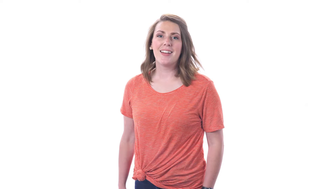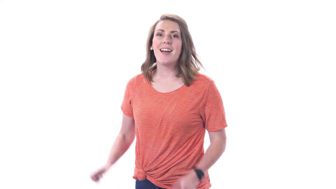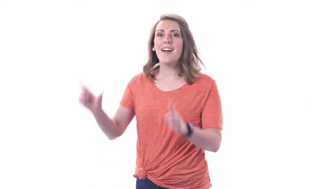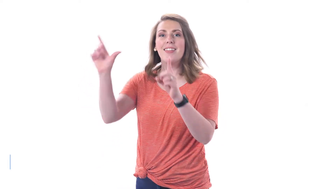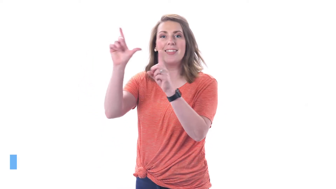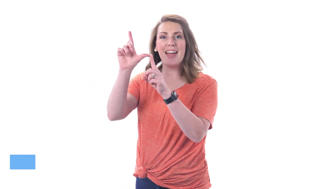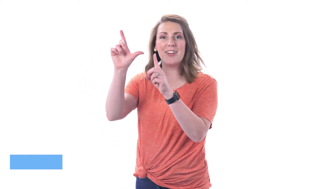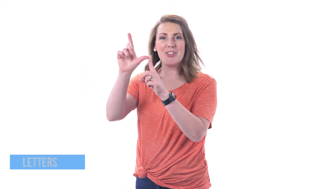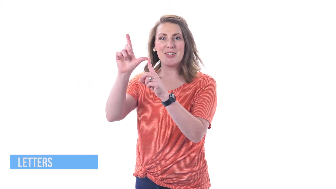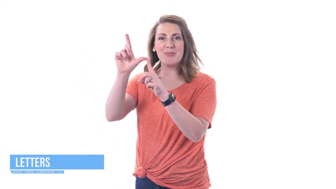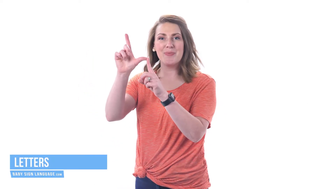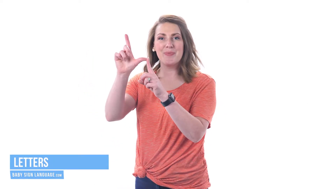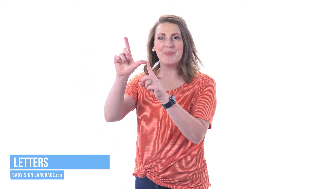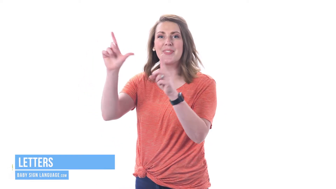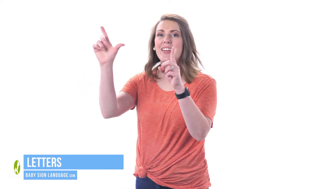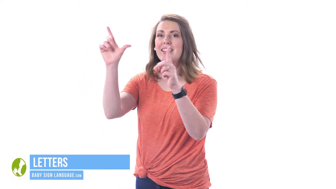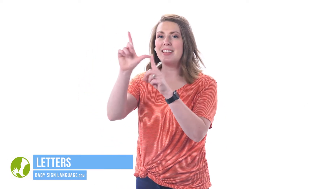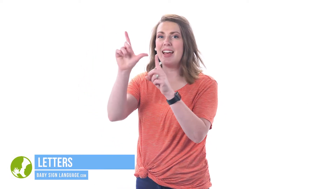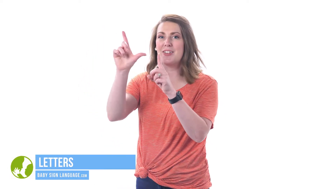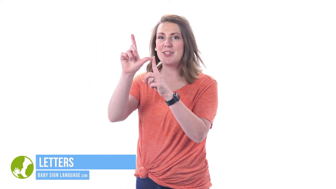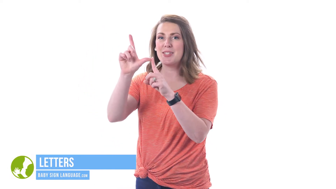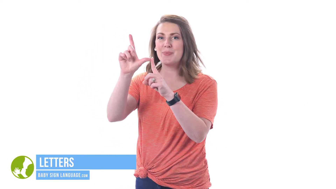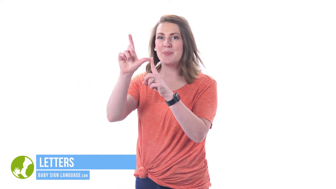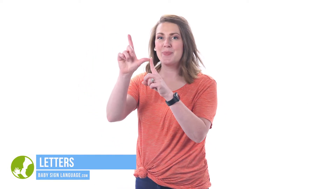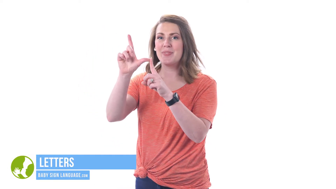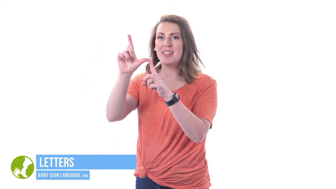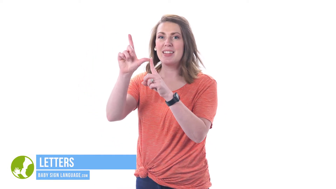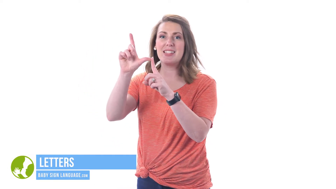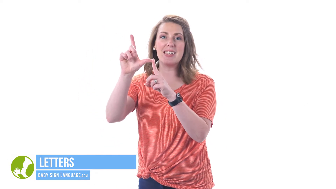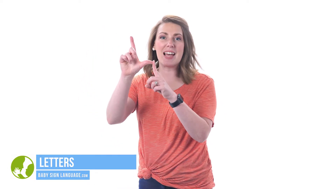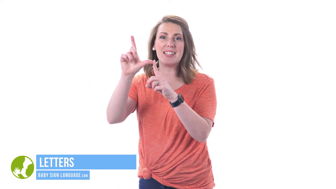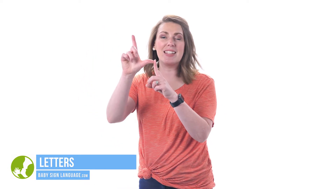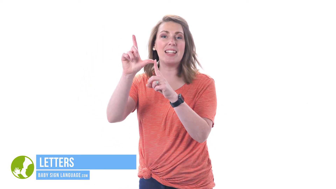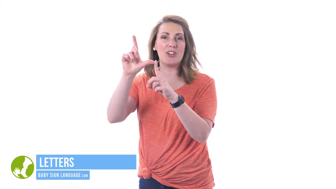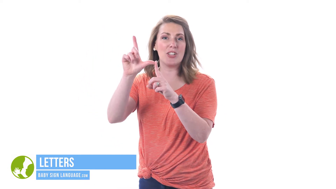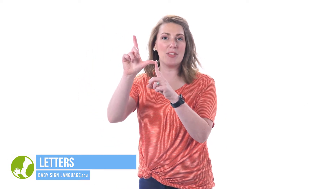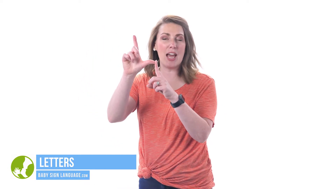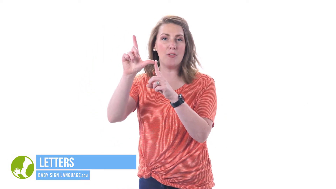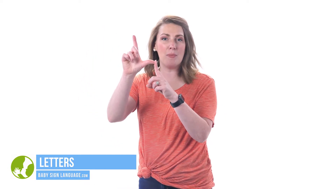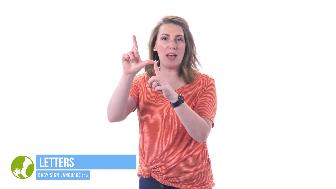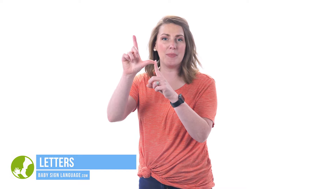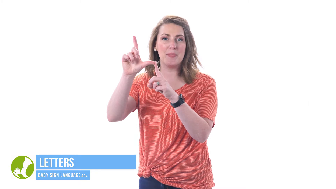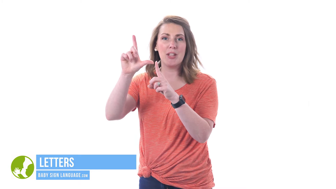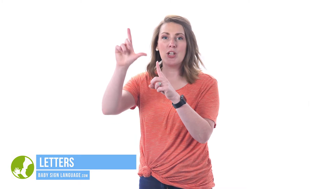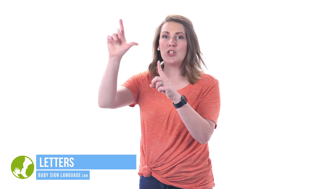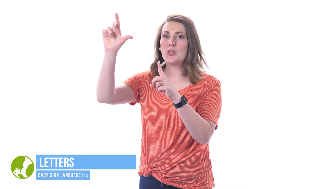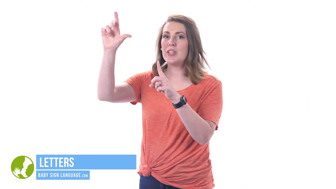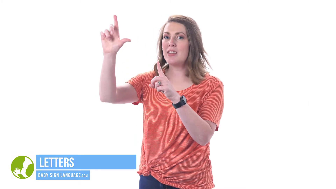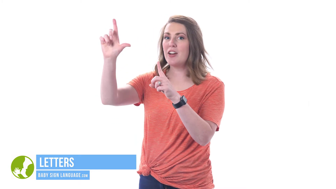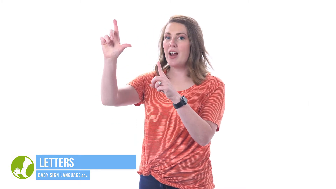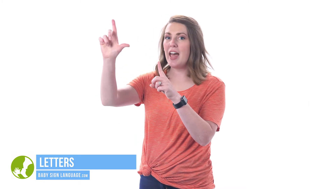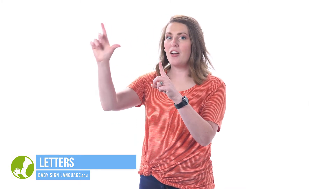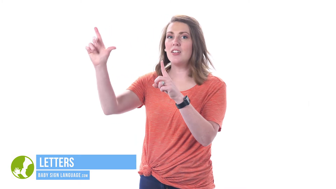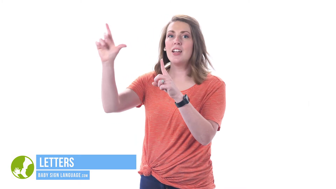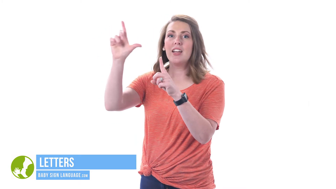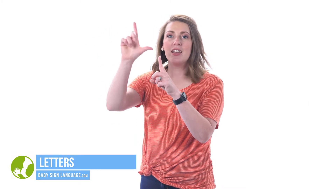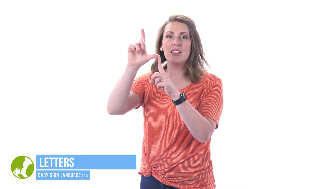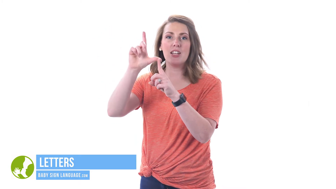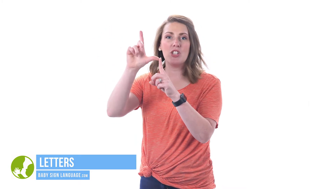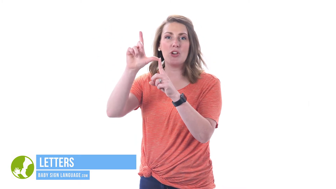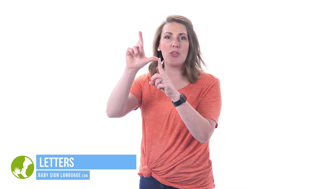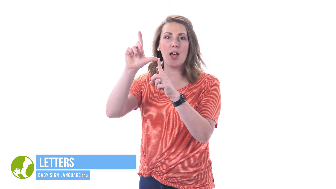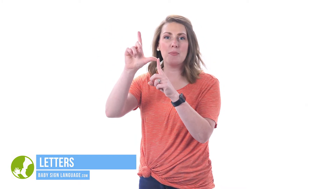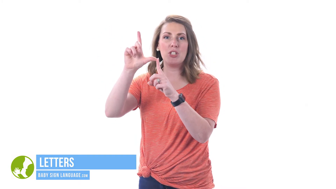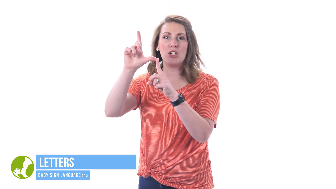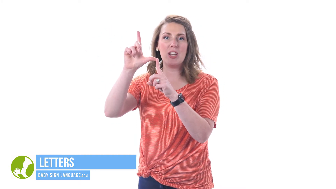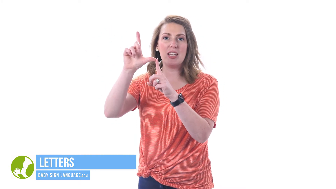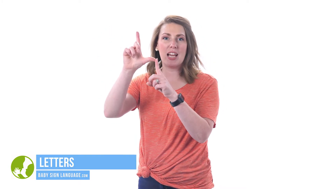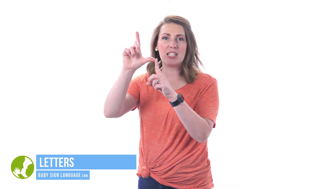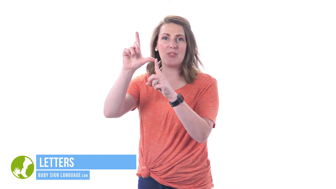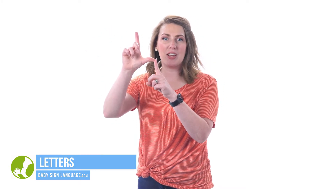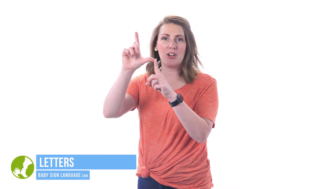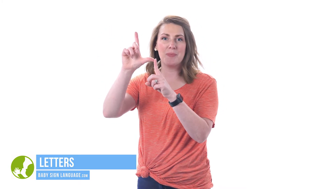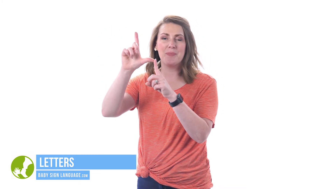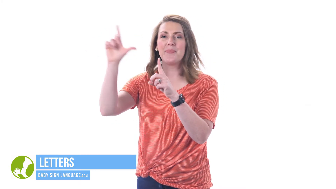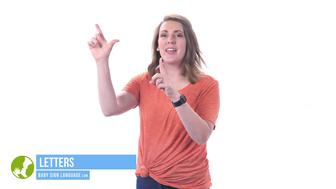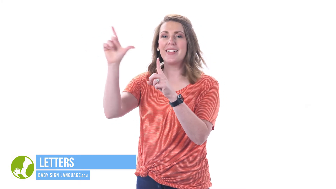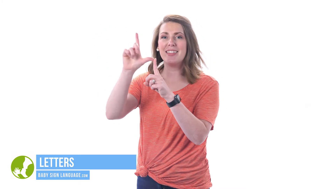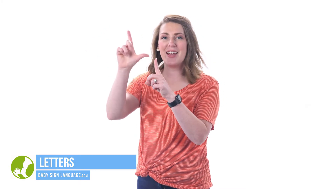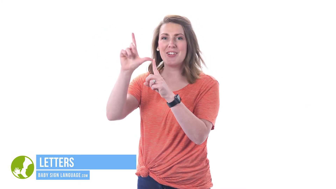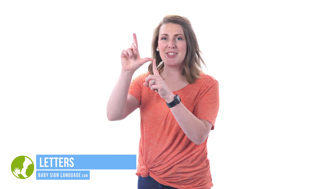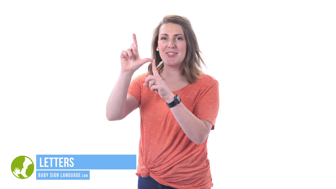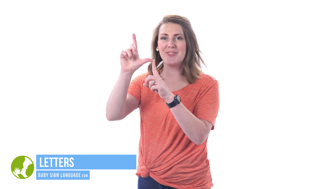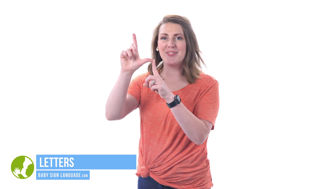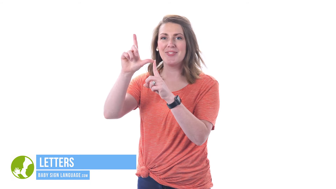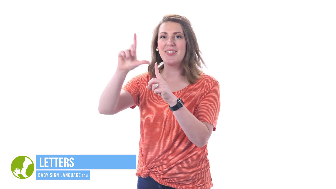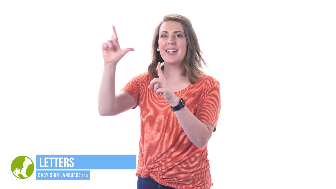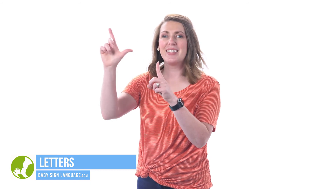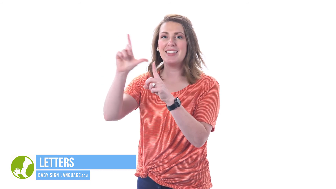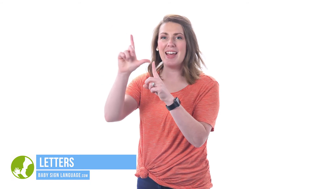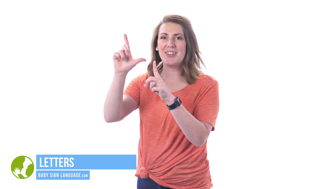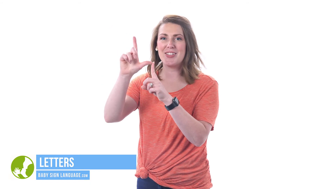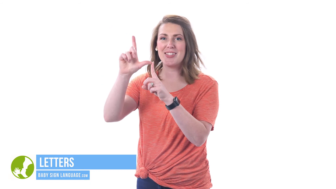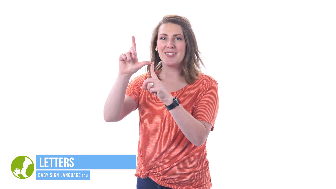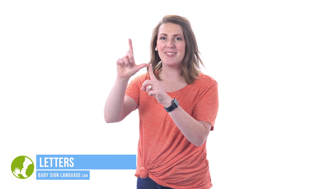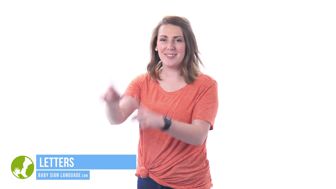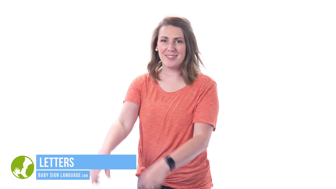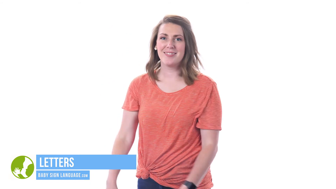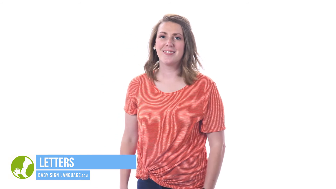Letters